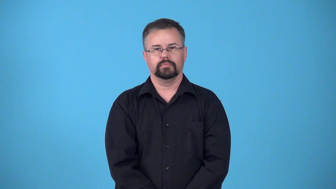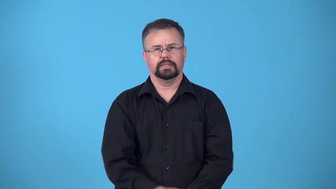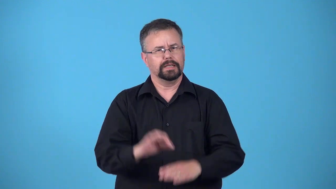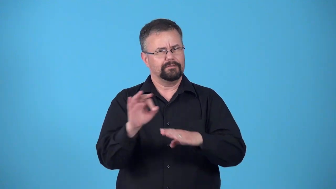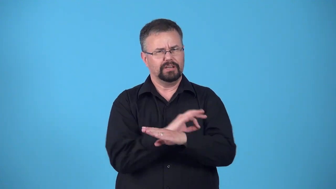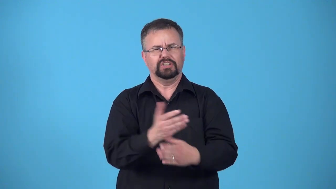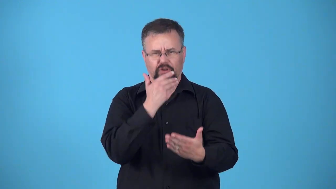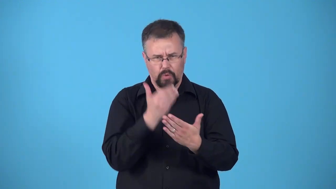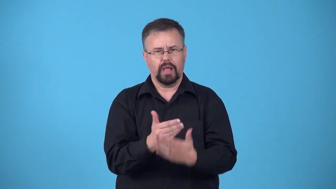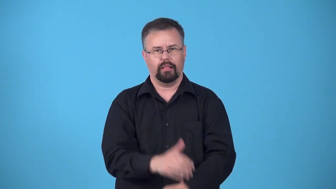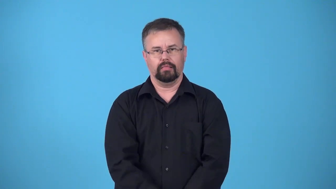well-oiled machine